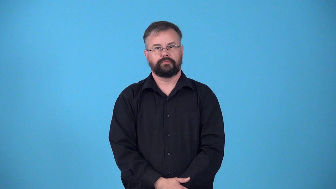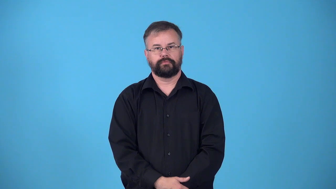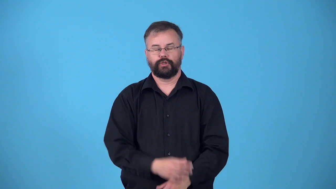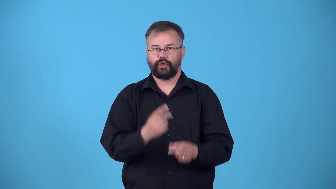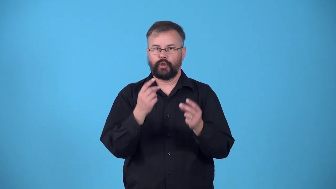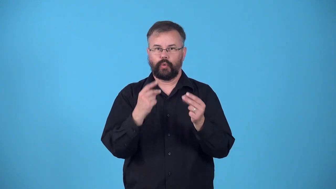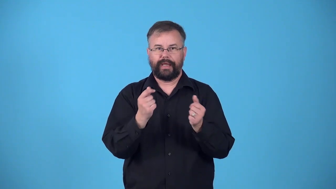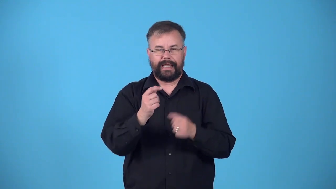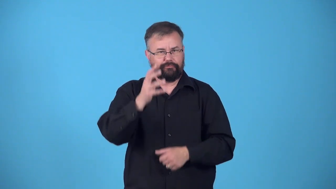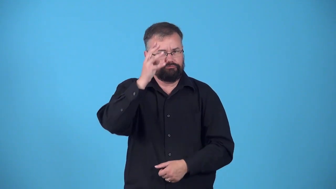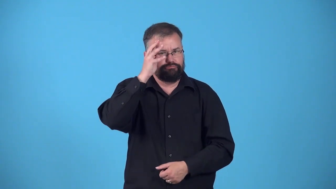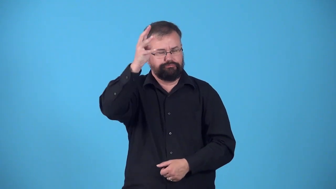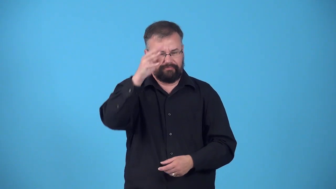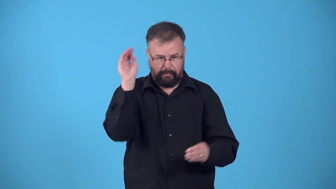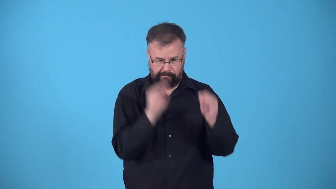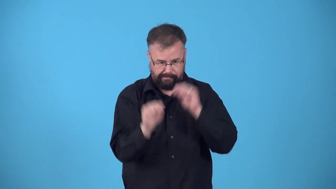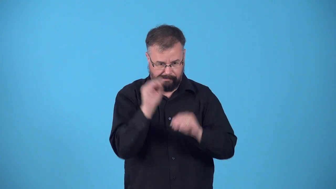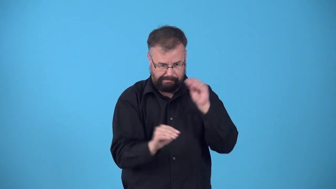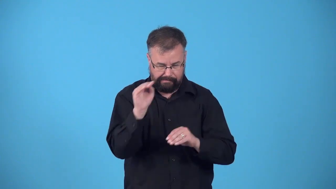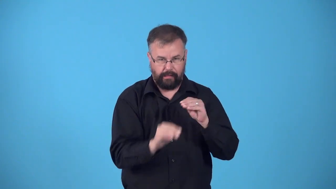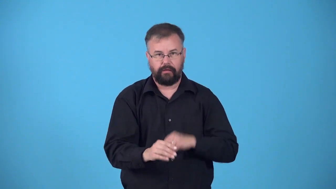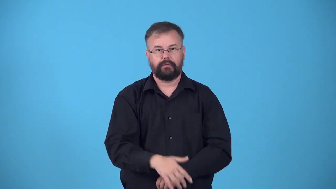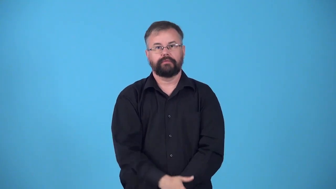patch together